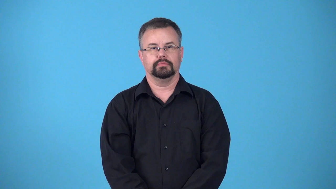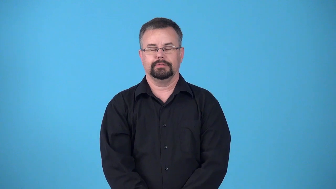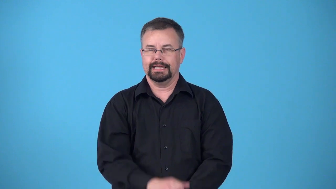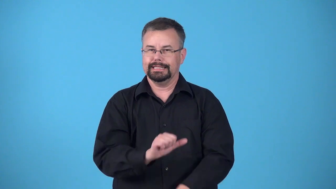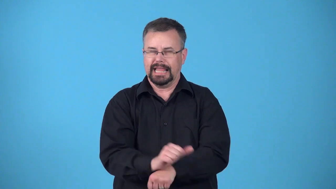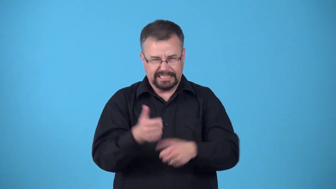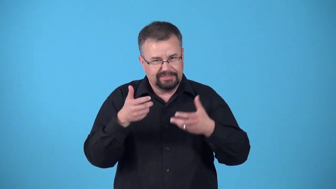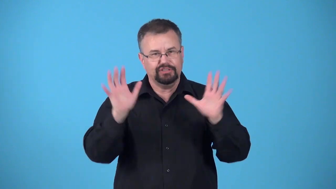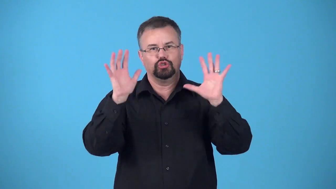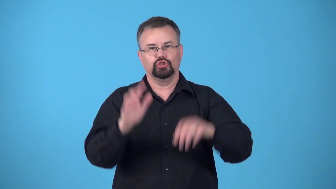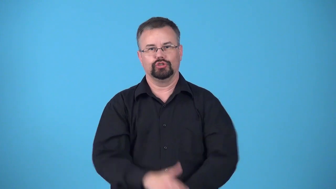signed, sealed and delivered